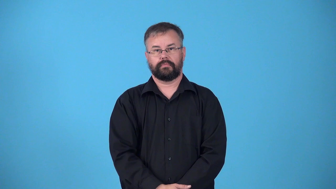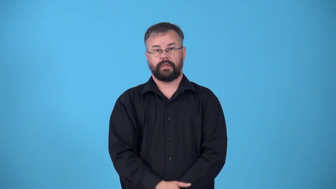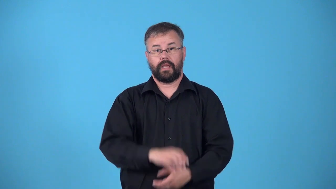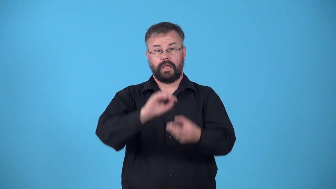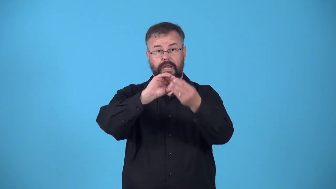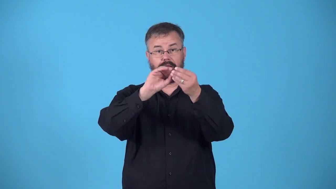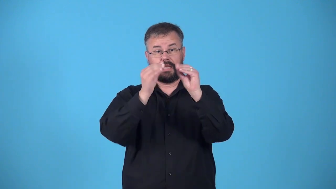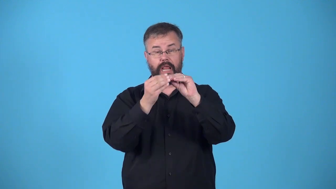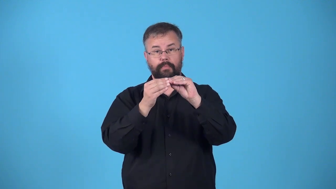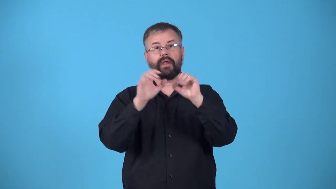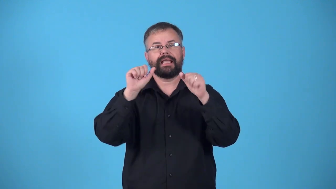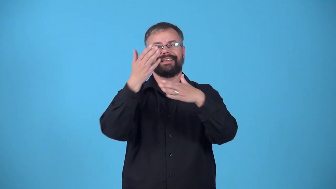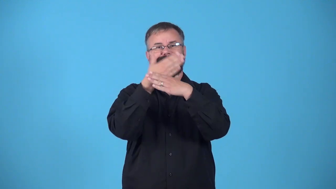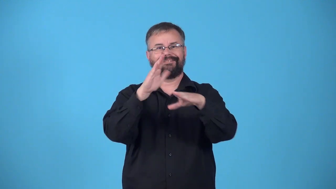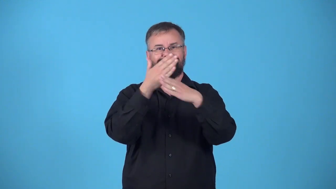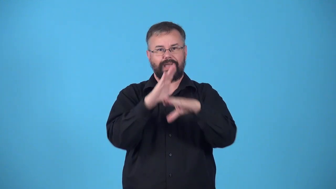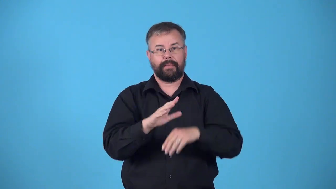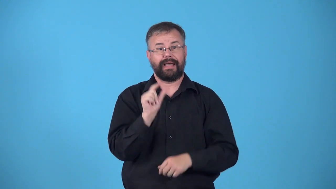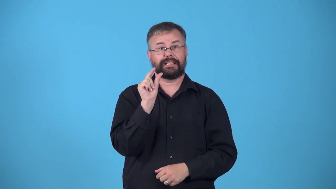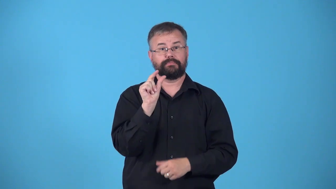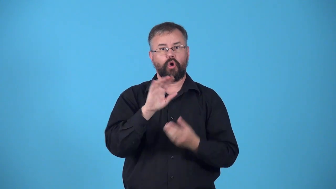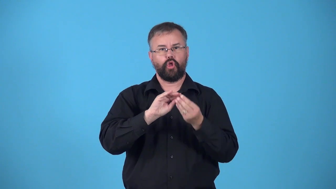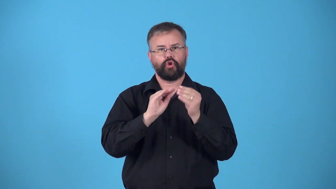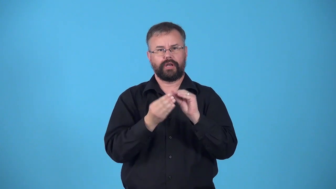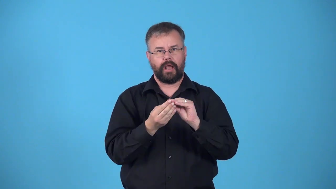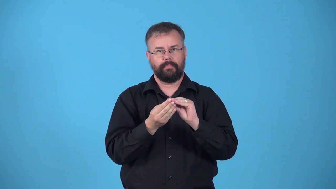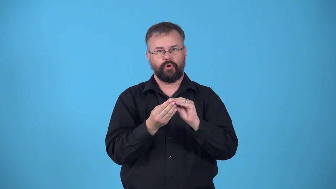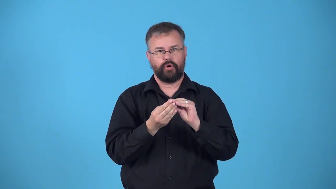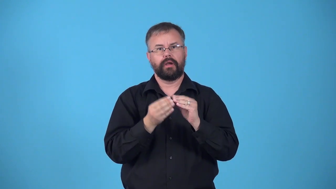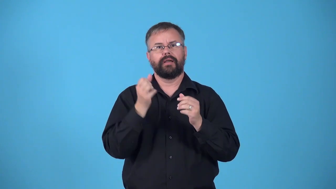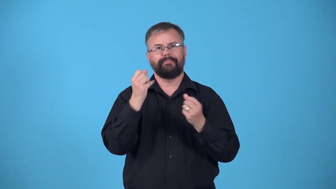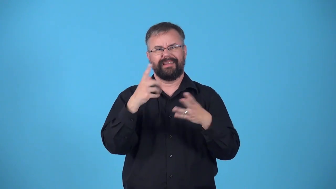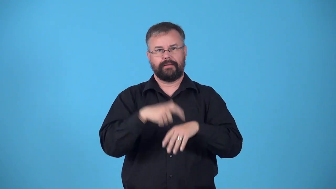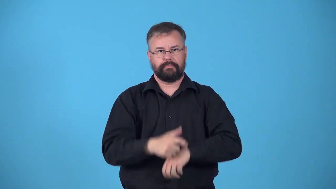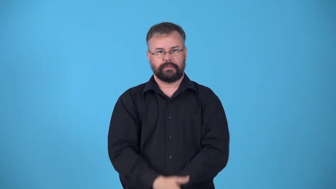multiple of